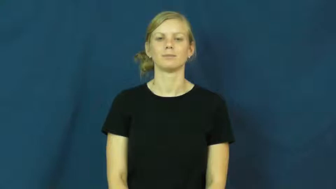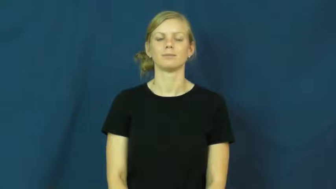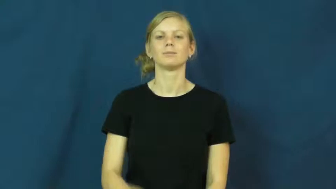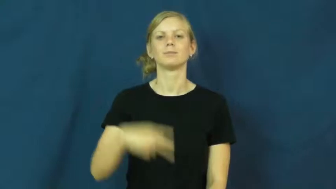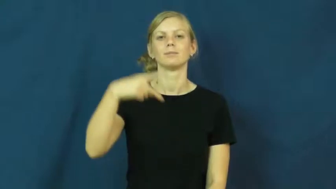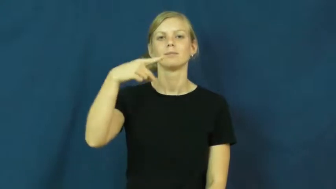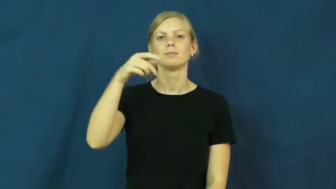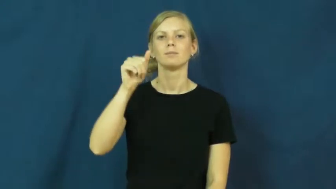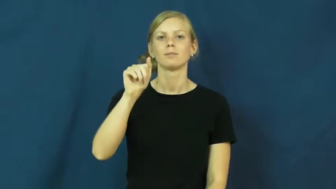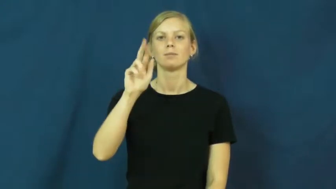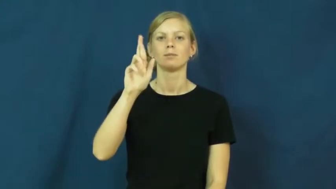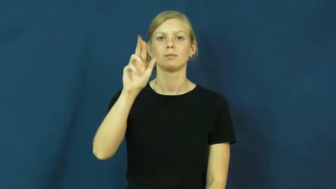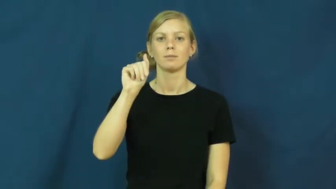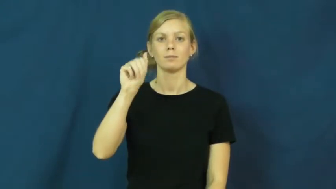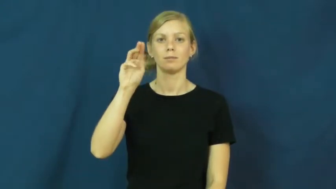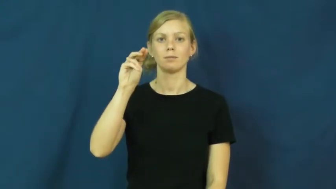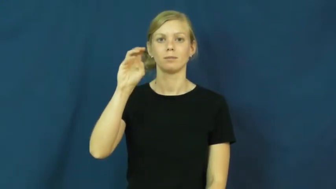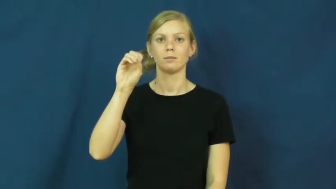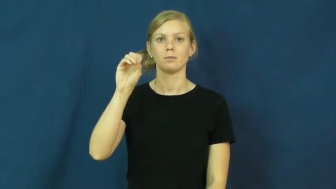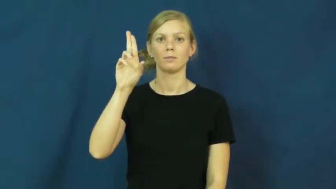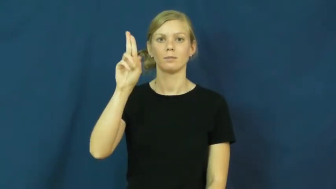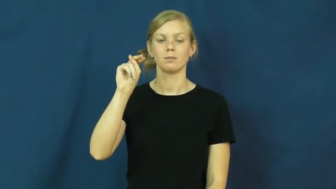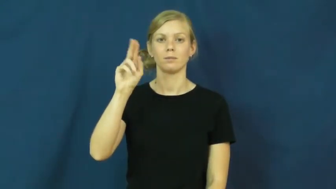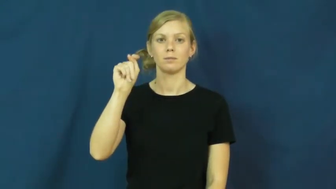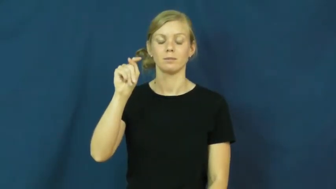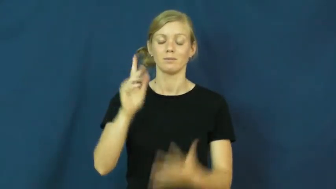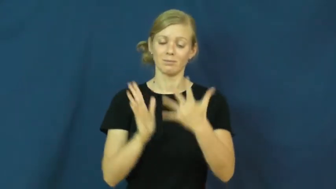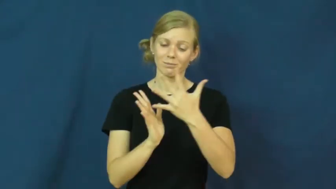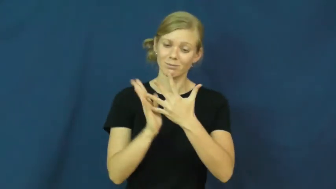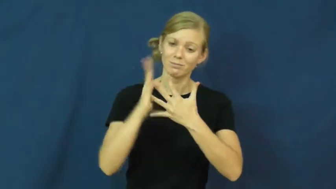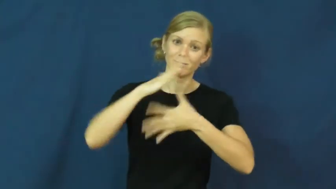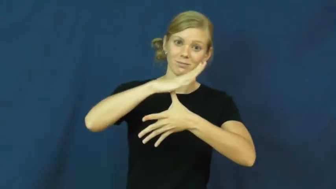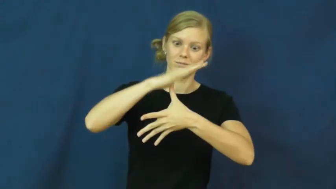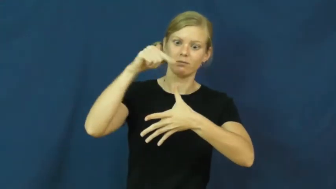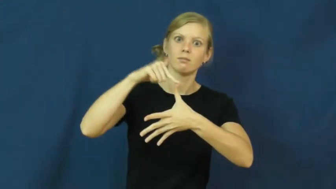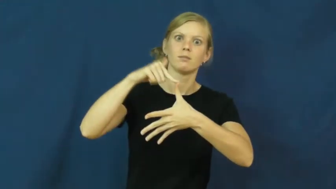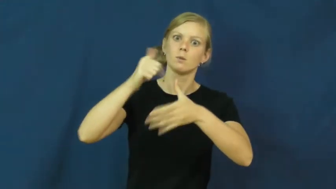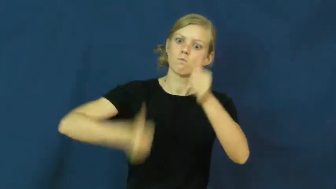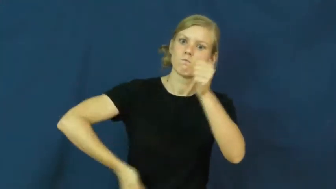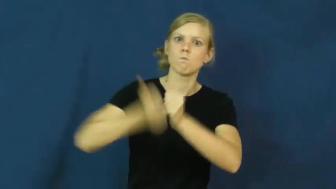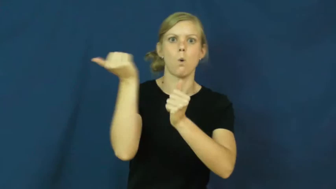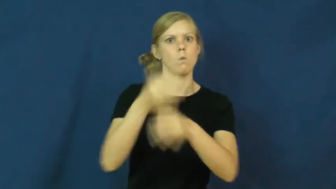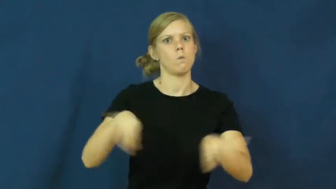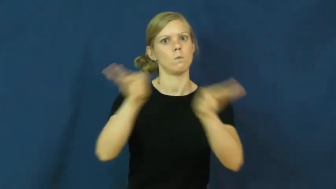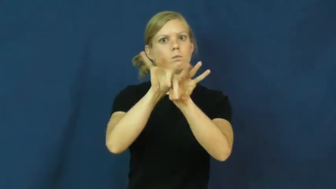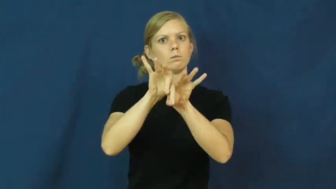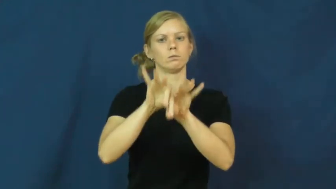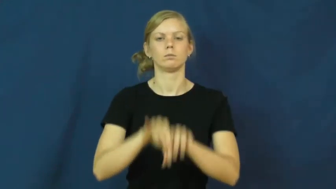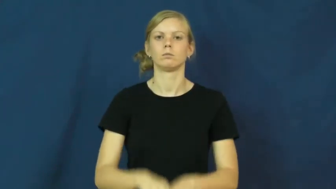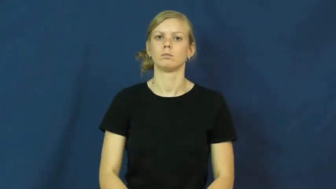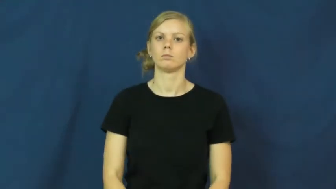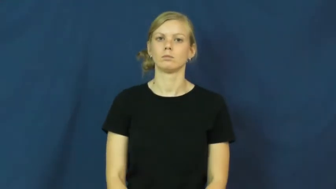paramount